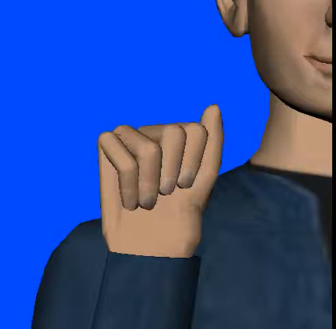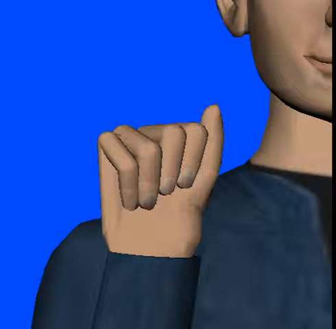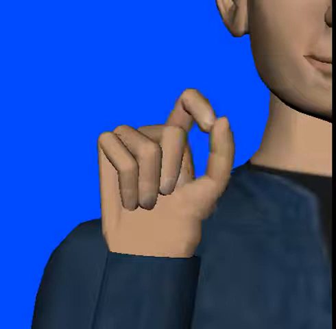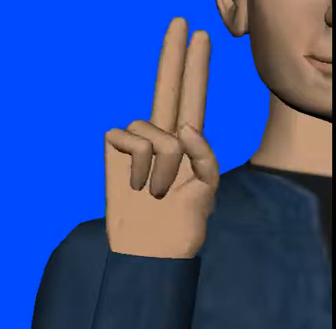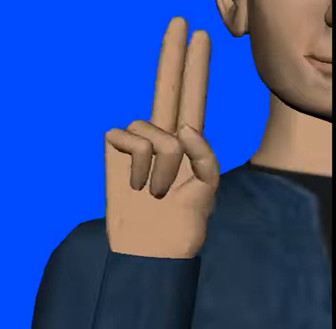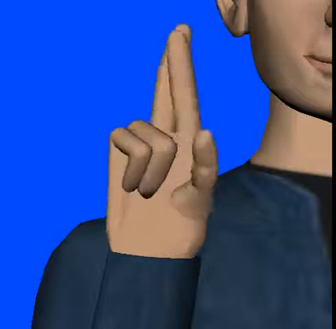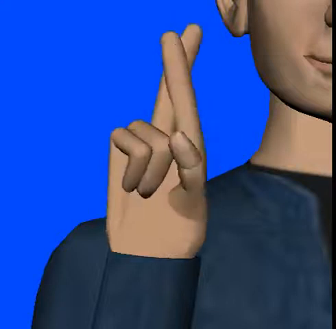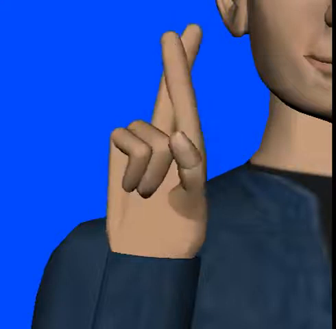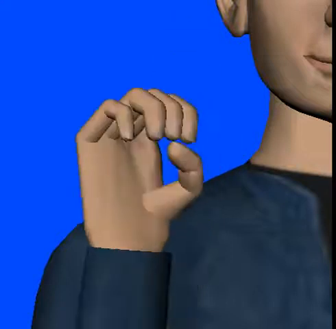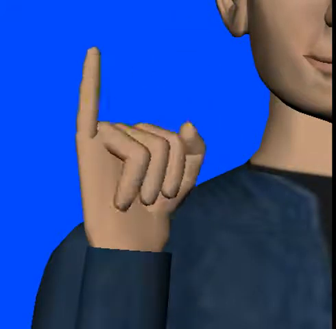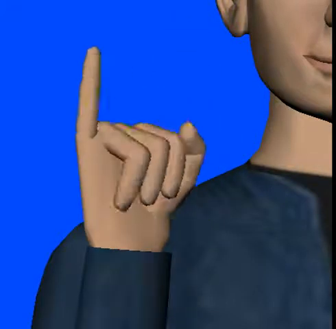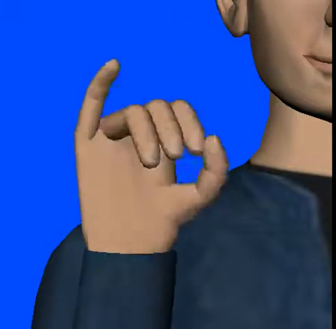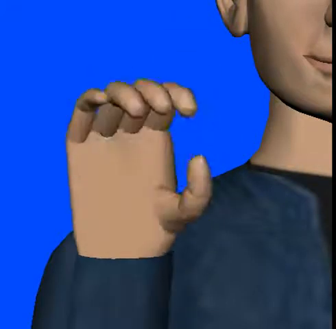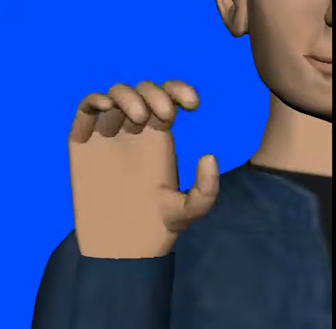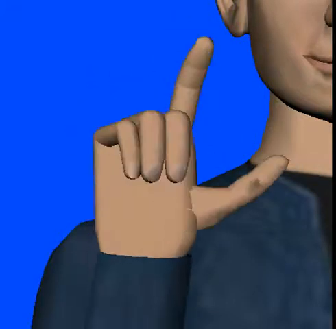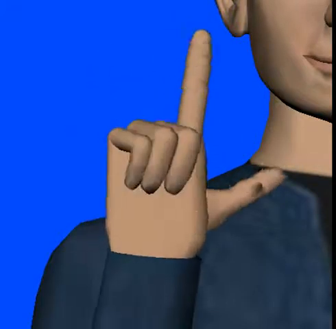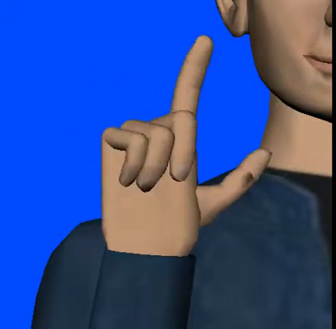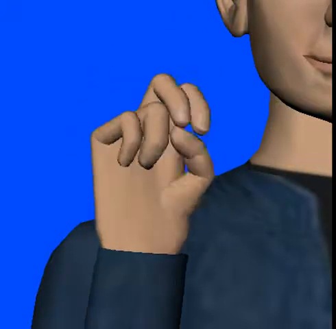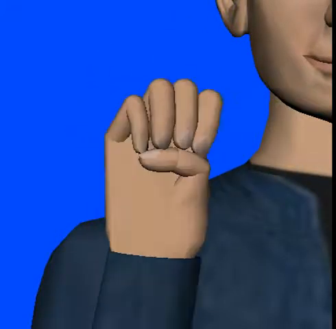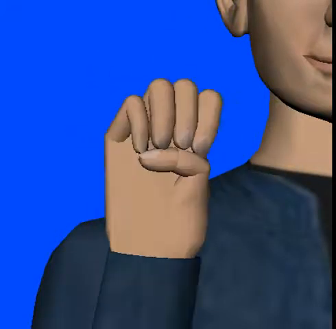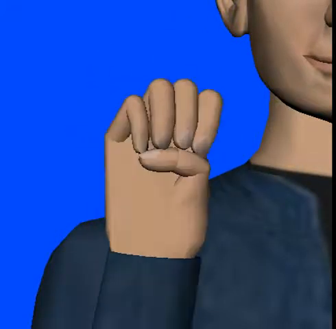auricle-heart